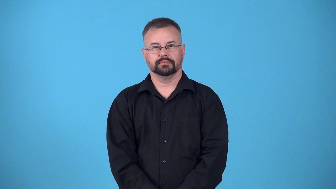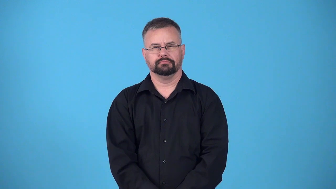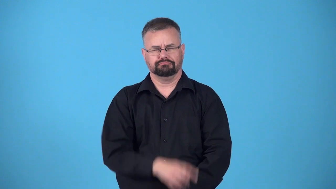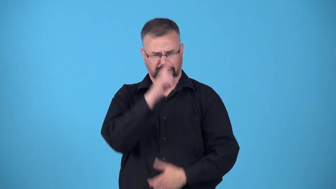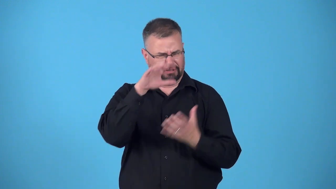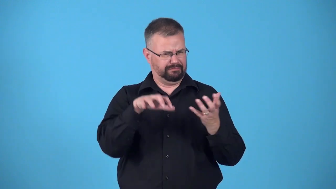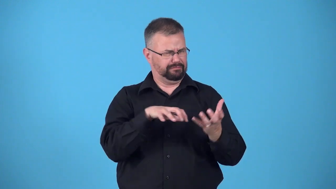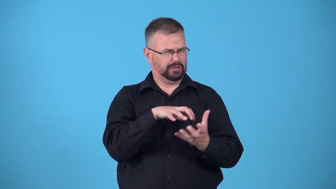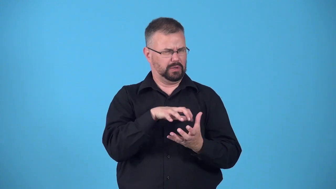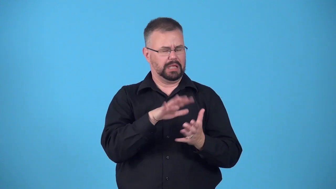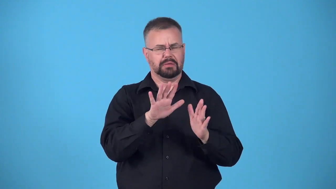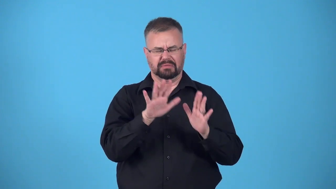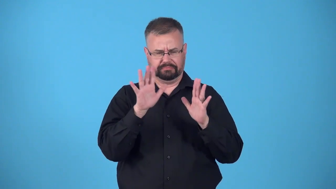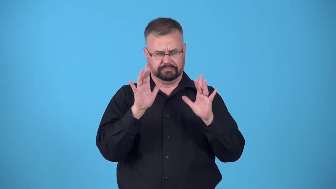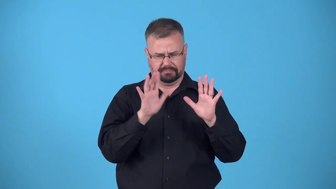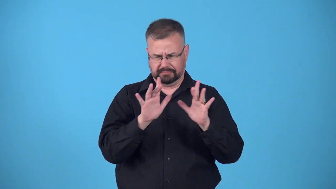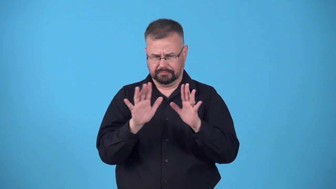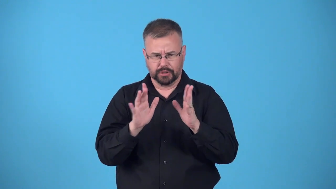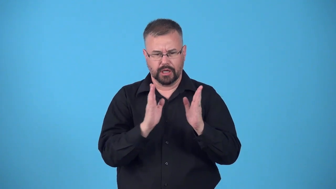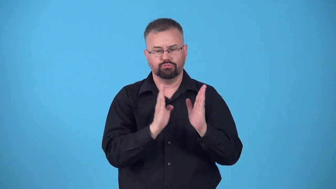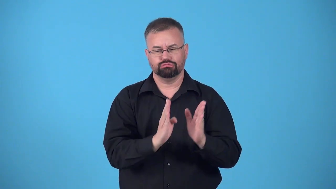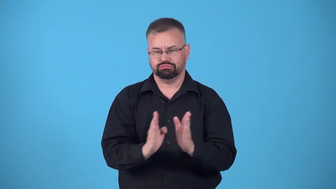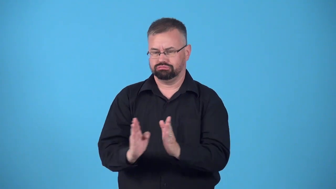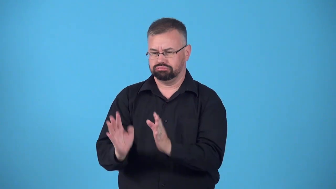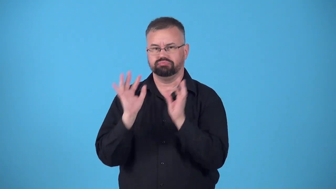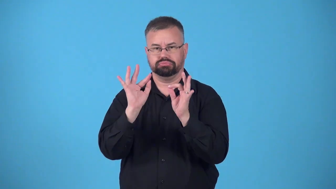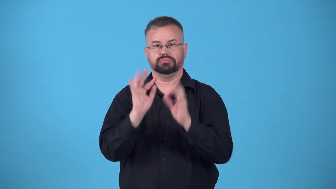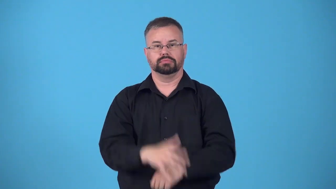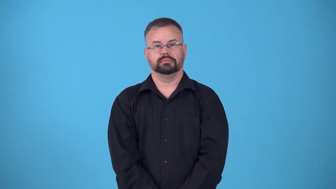reorient